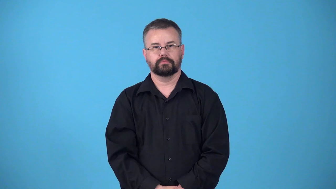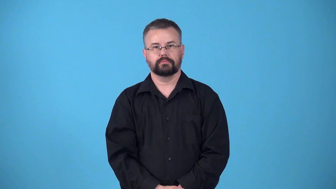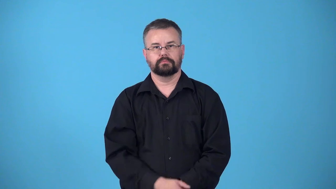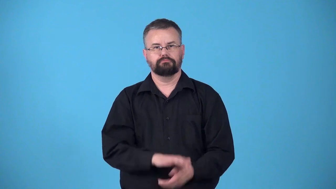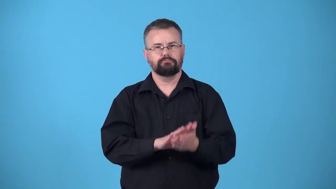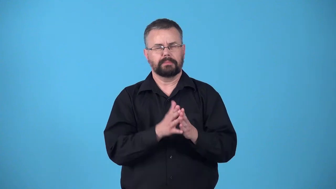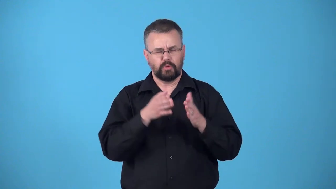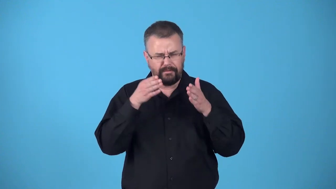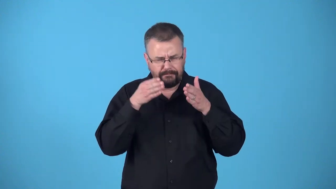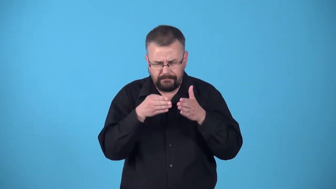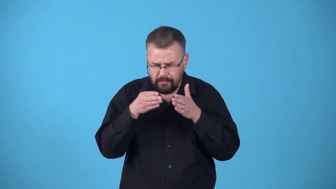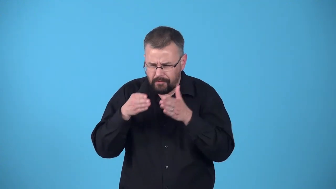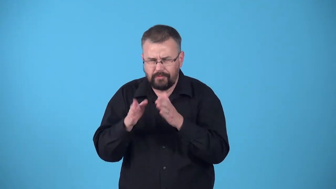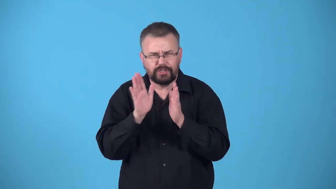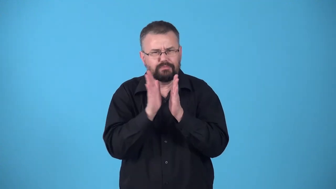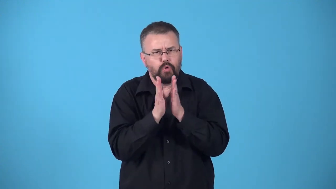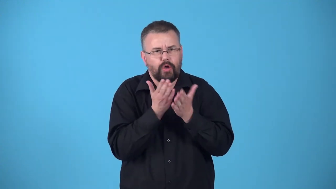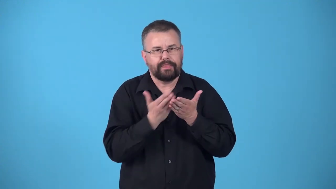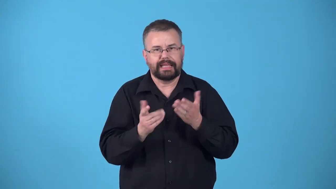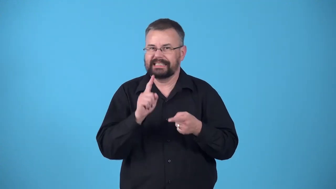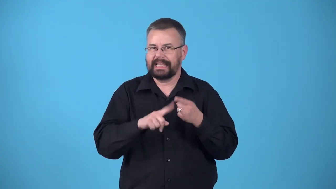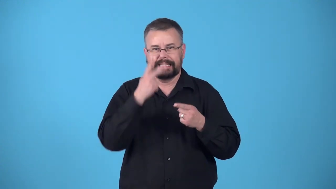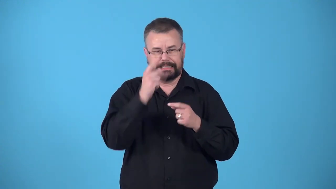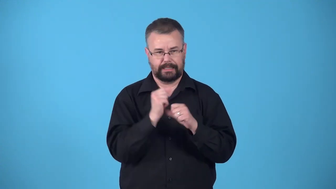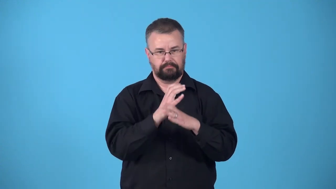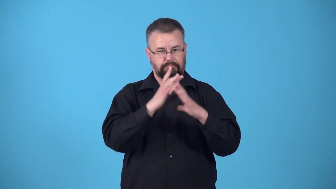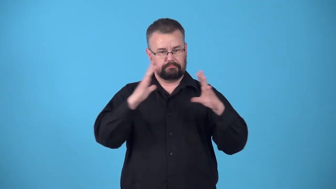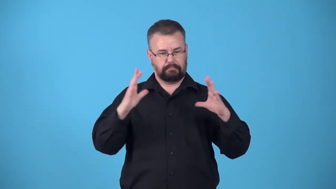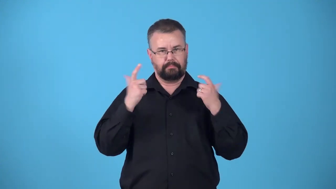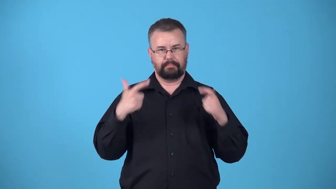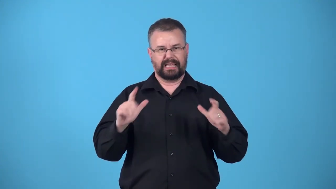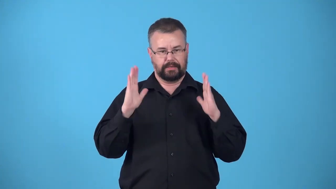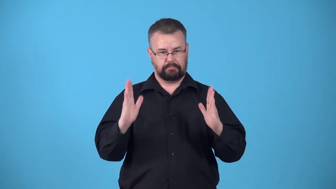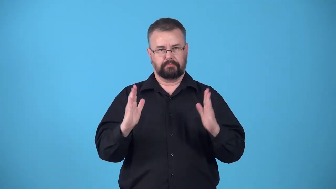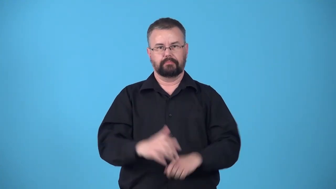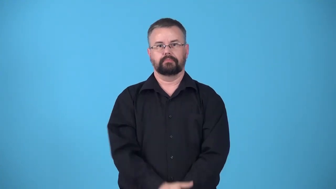can't see the forest for the trees